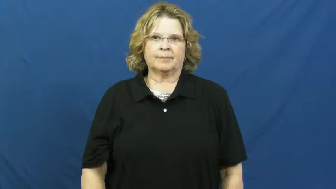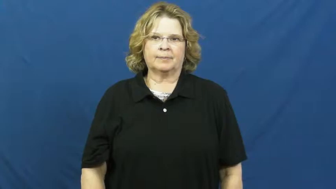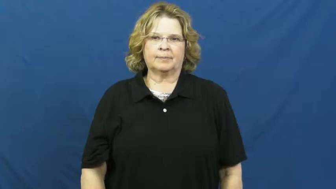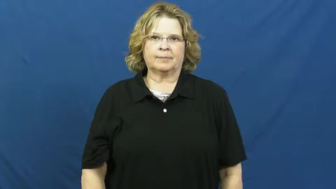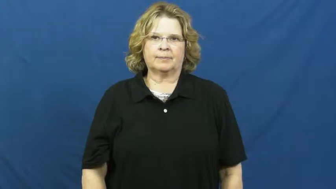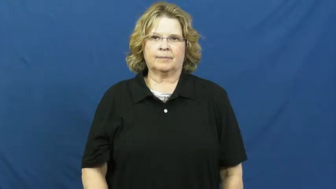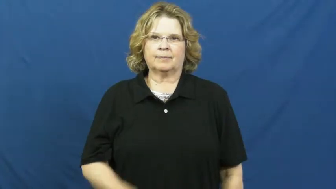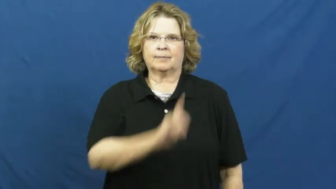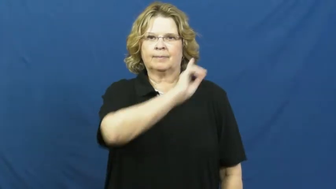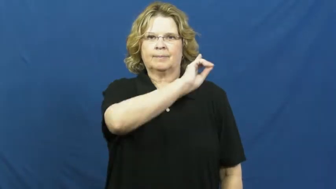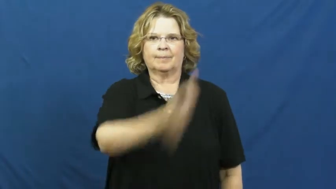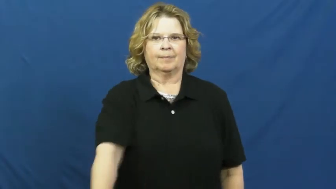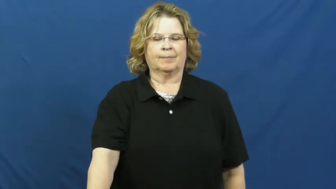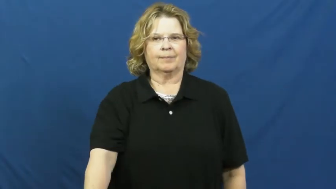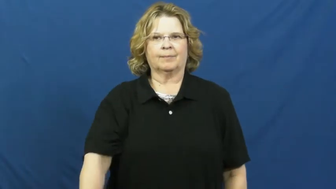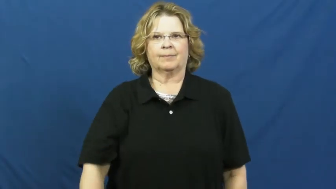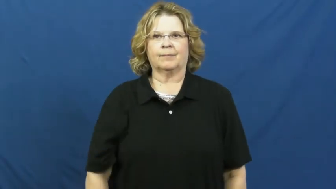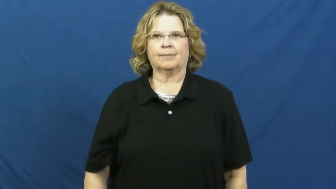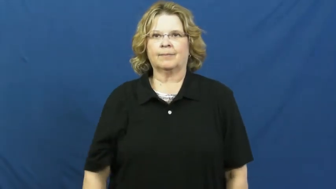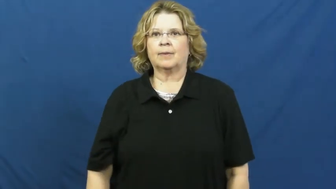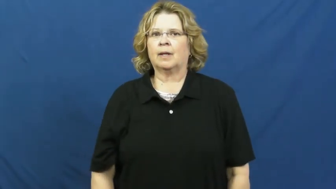damn,cripes,goddam